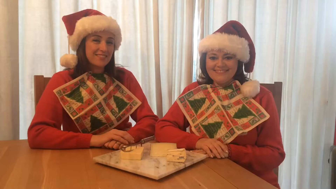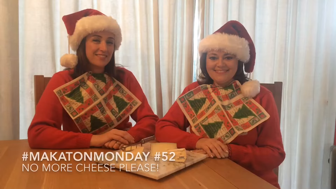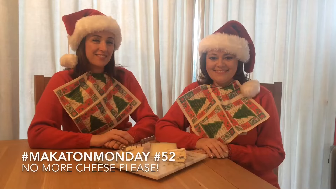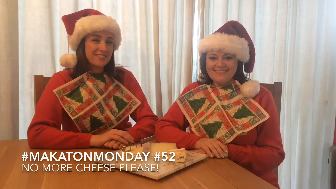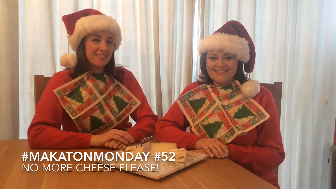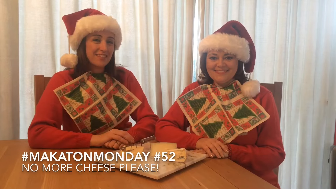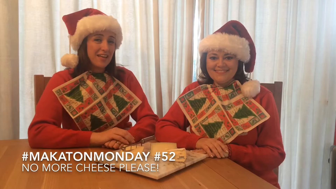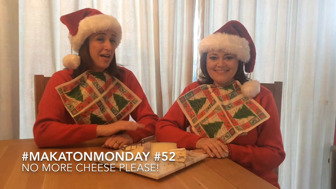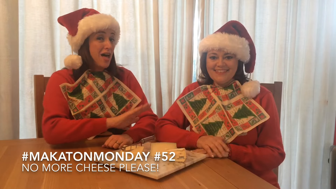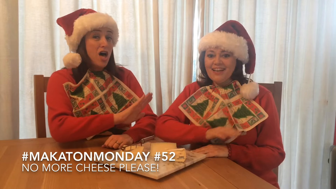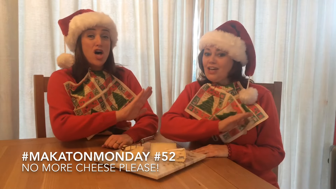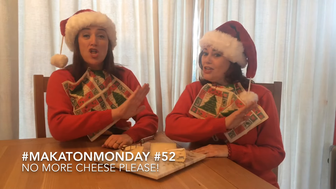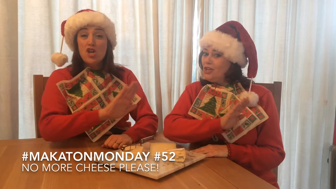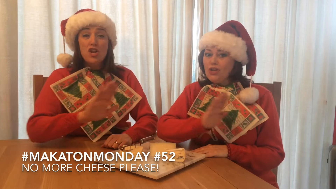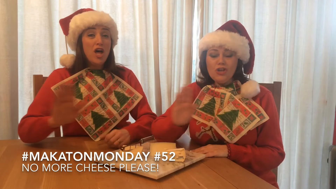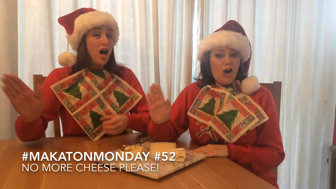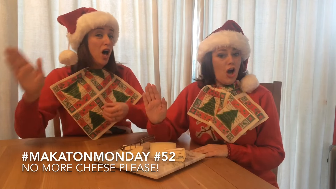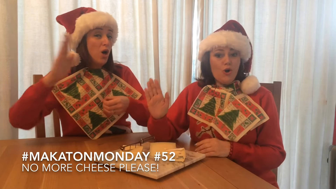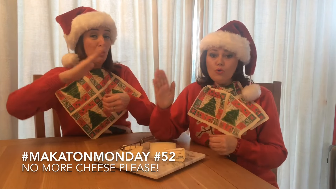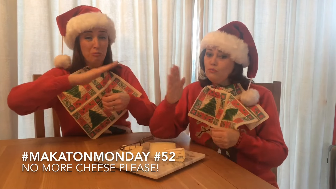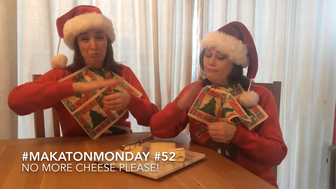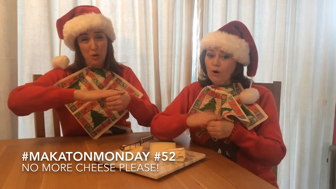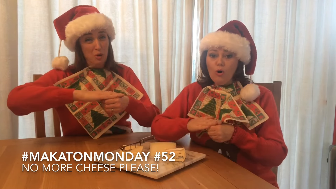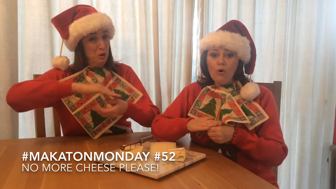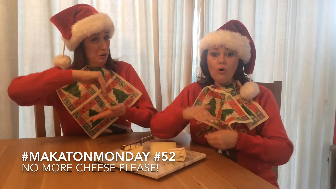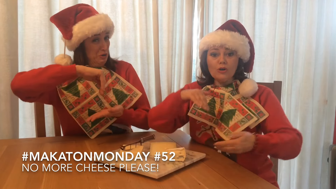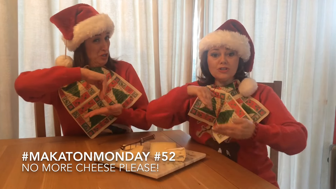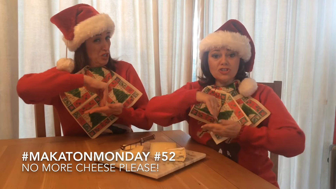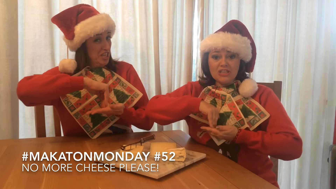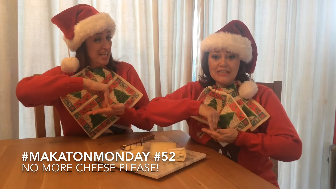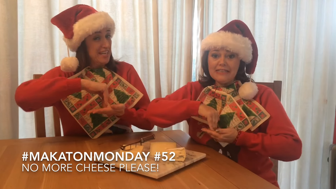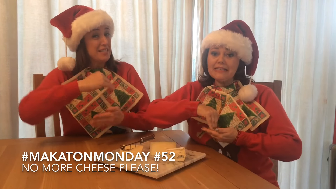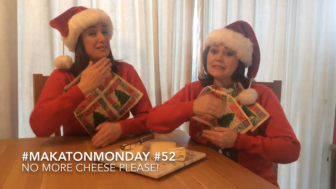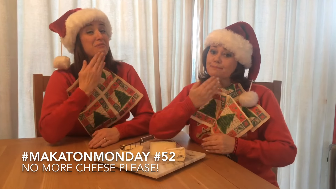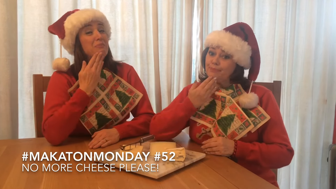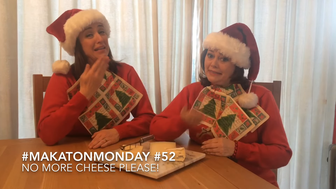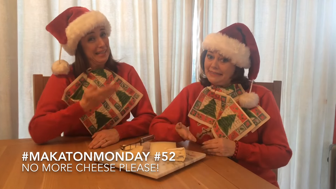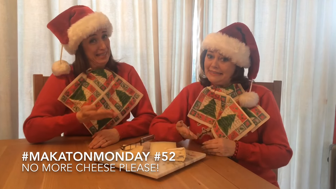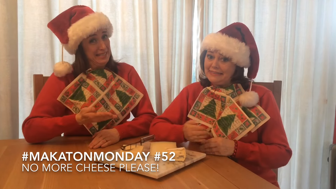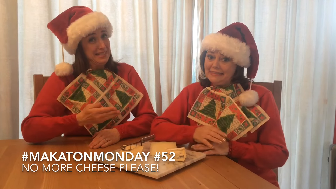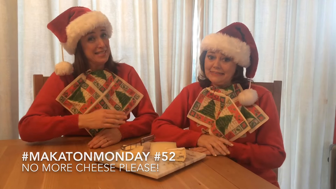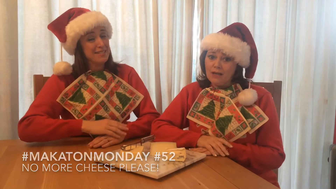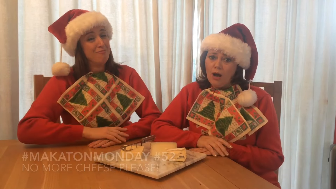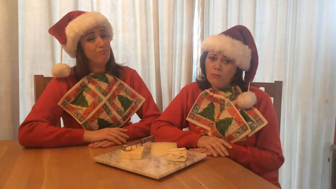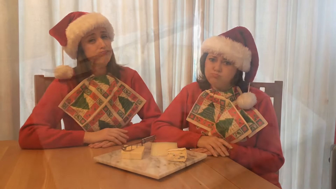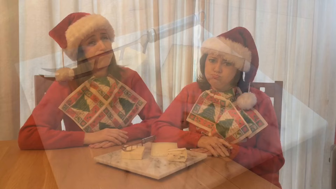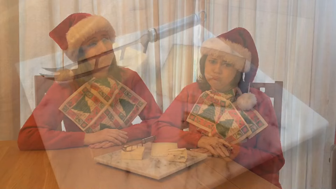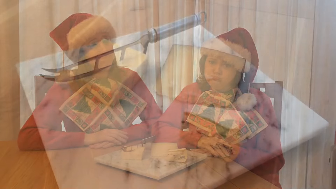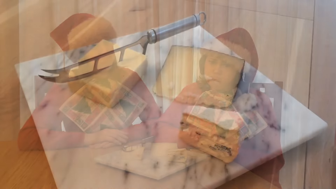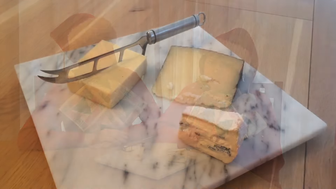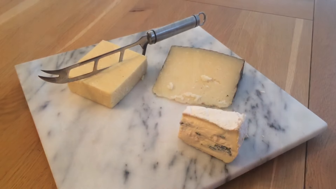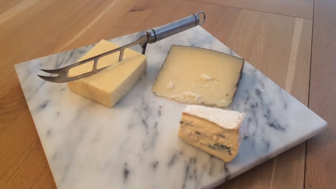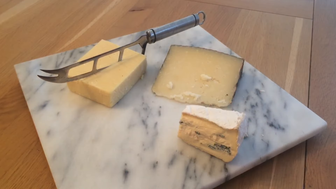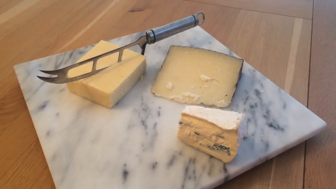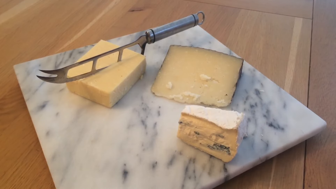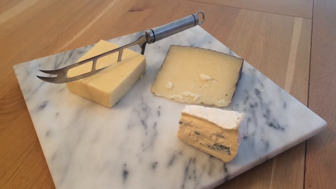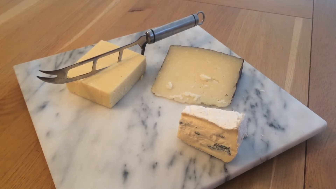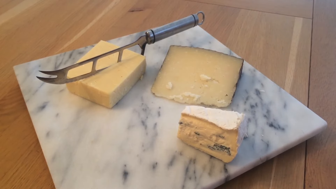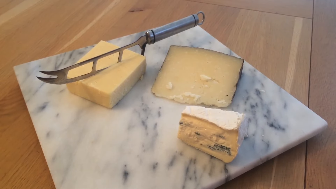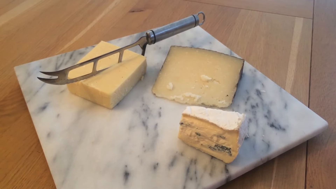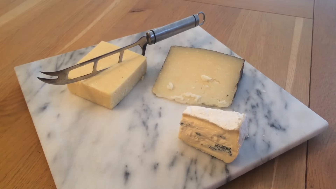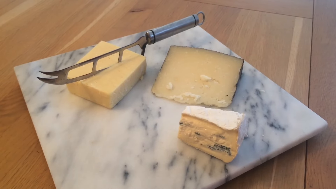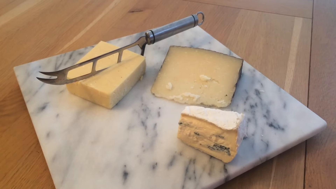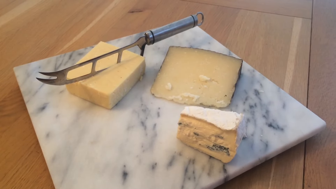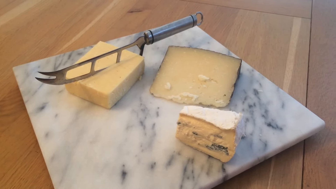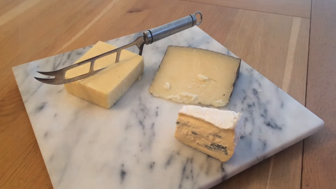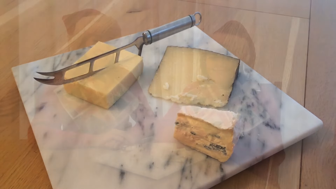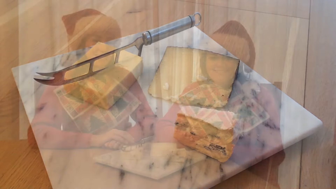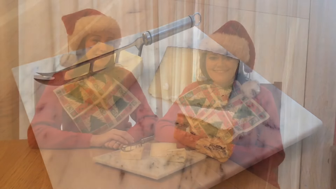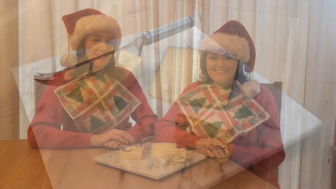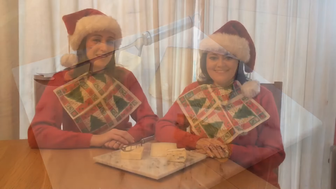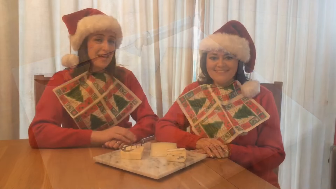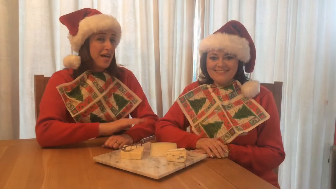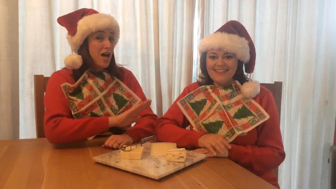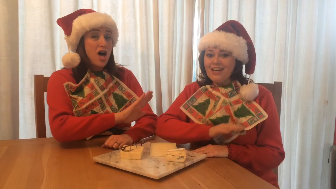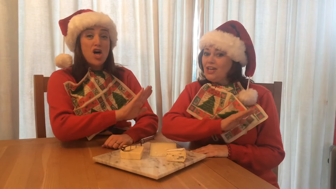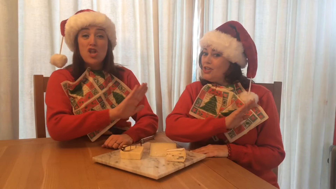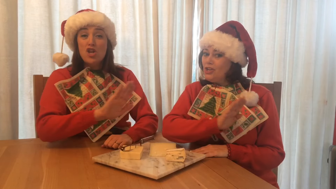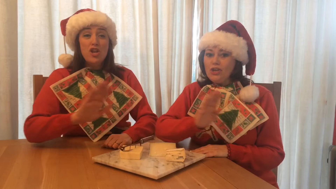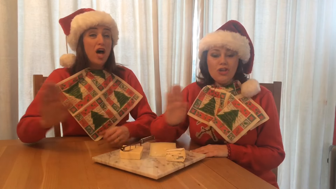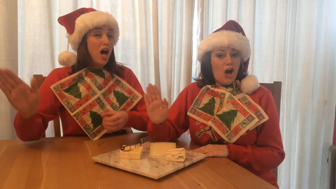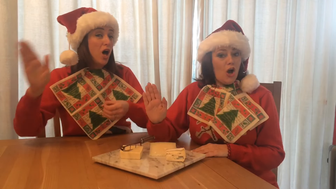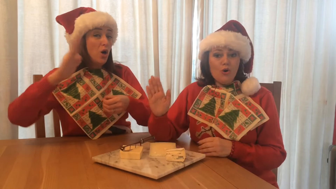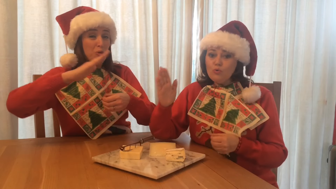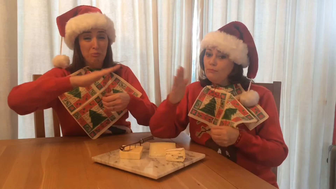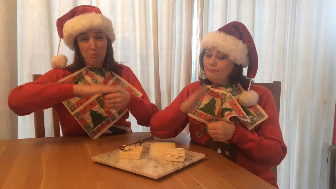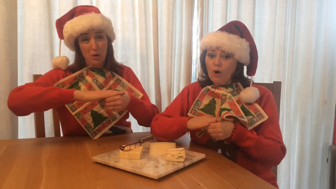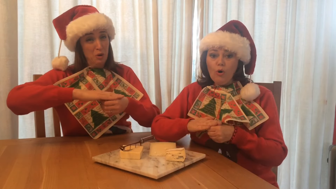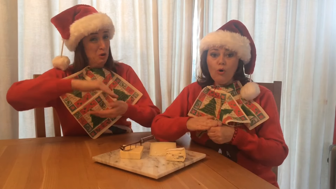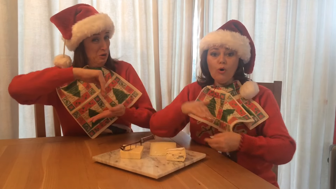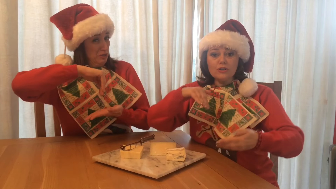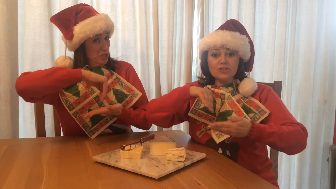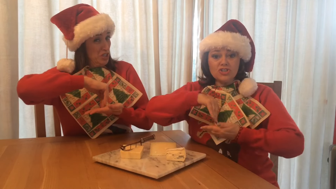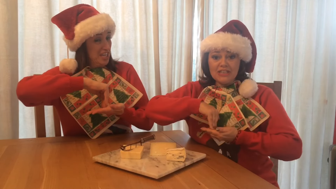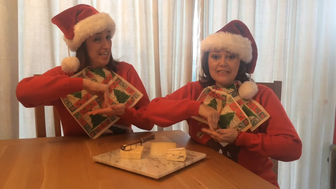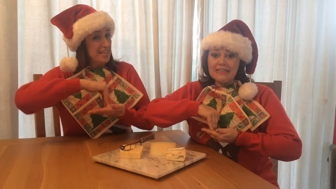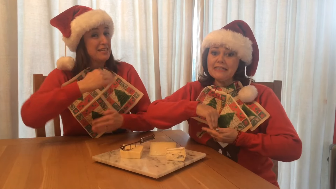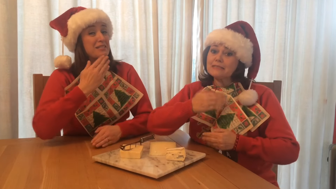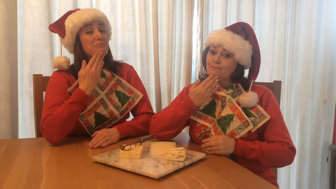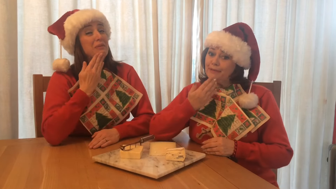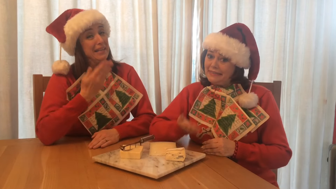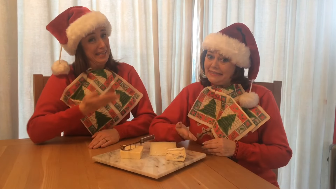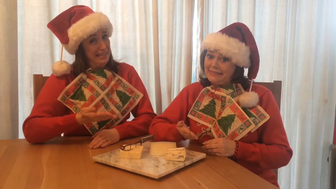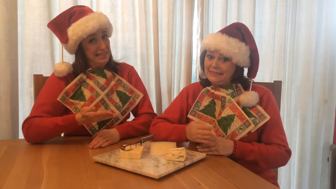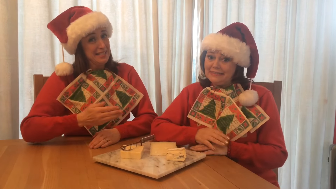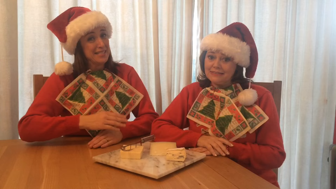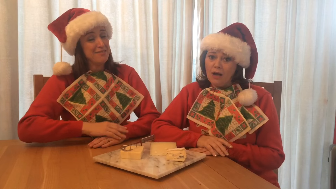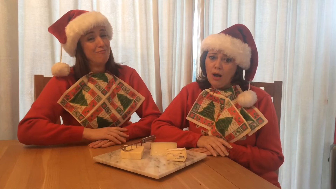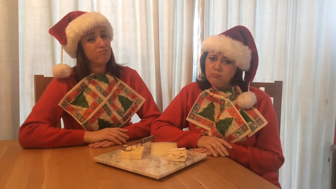NO MORE CHEESE PLEASE